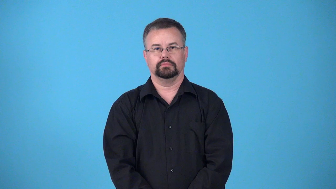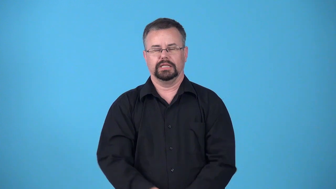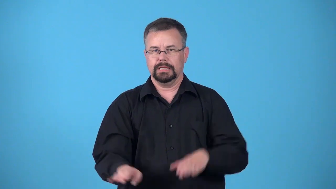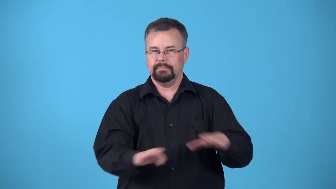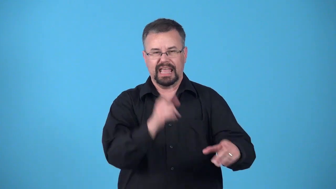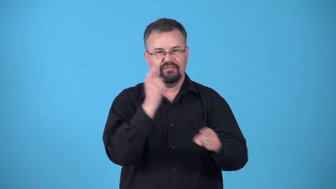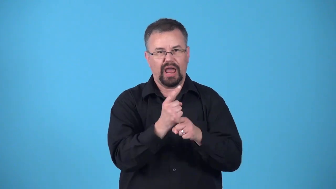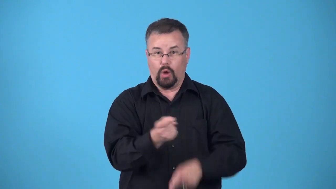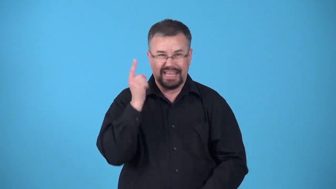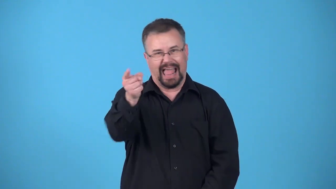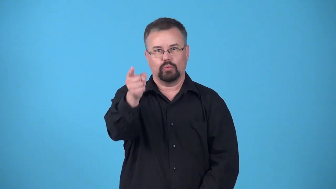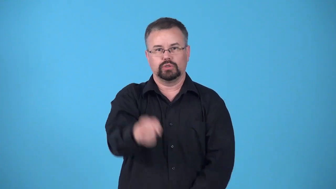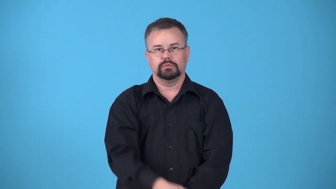shape up or ship out